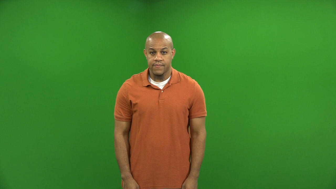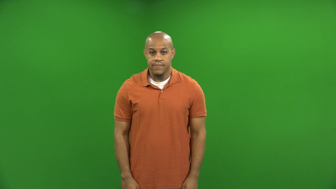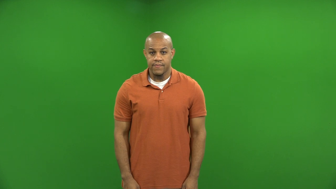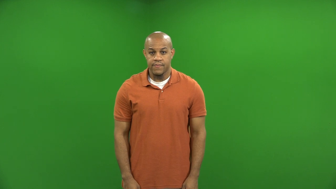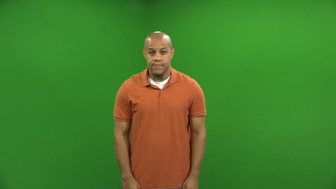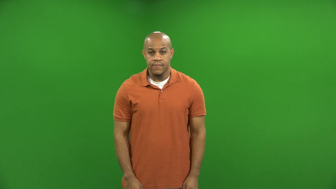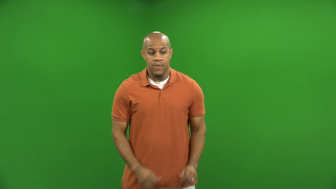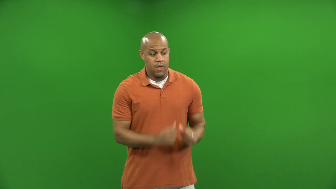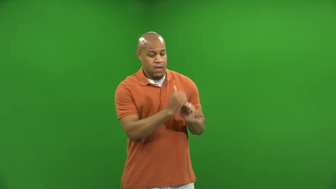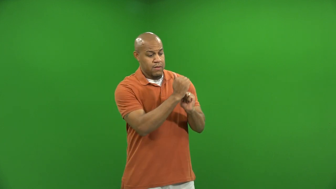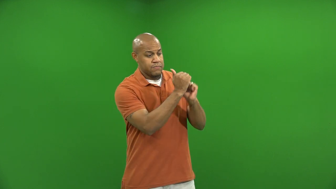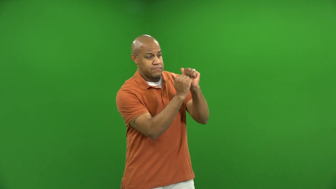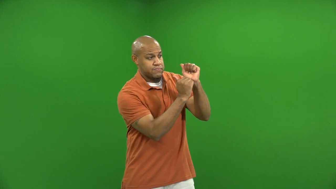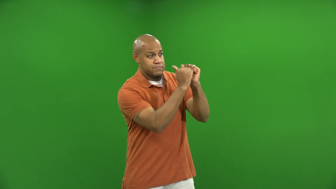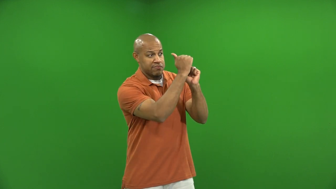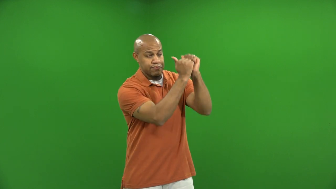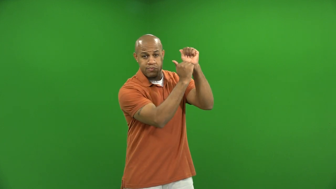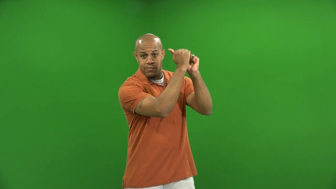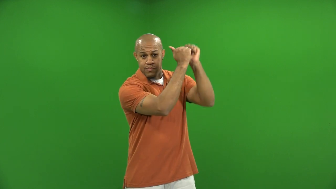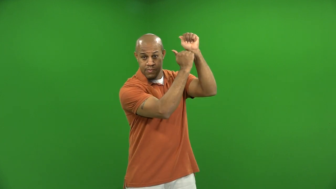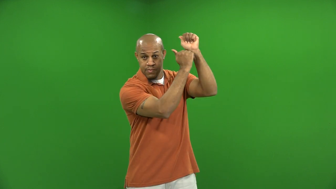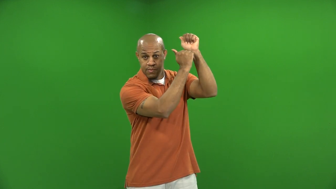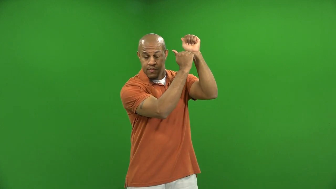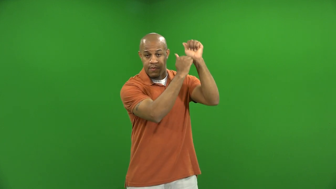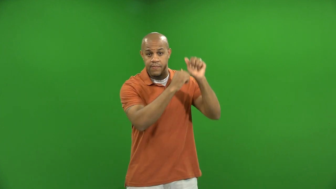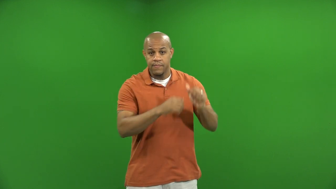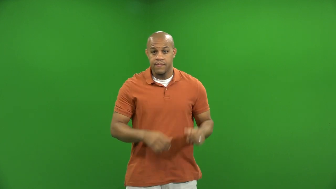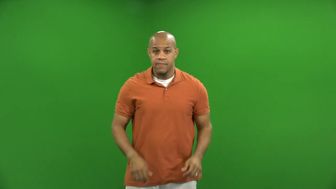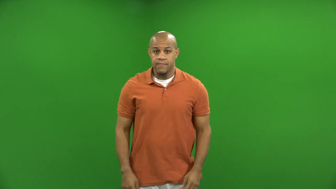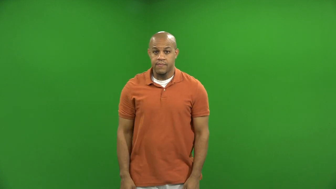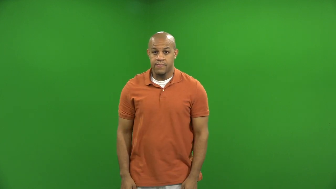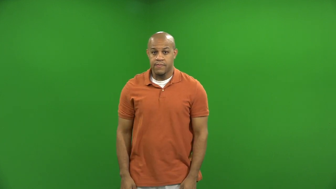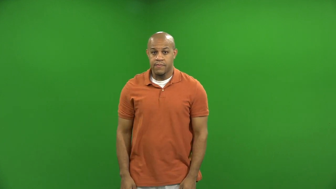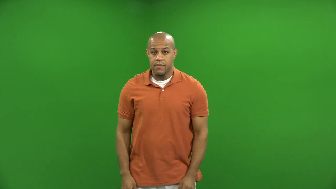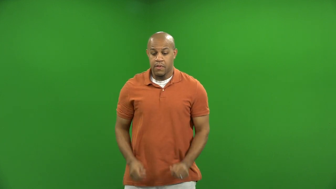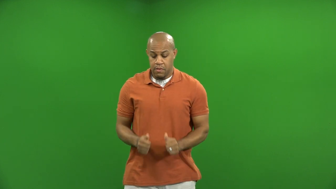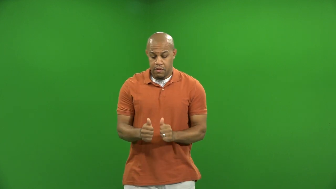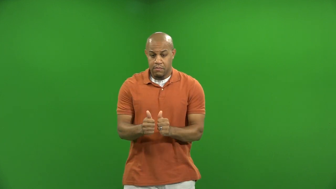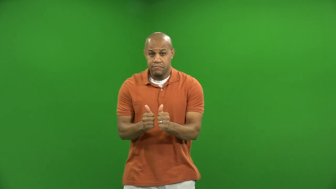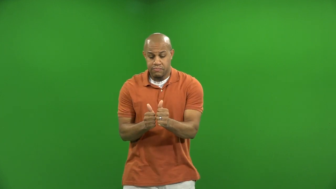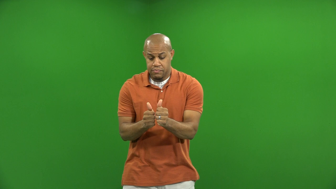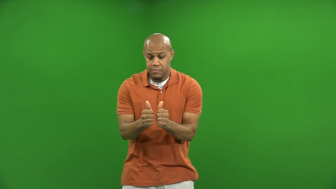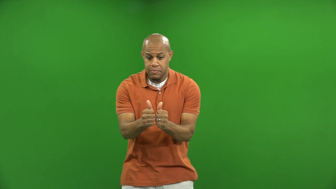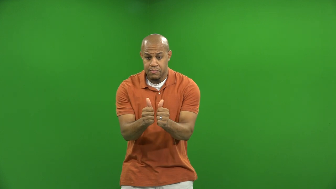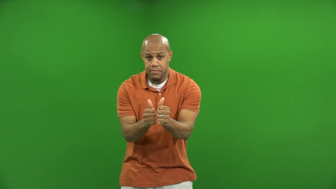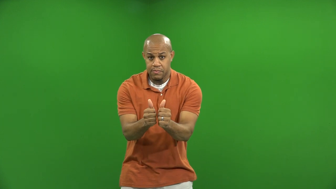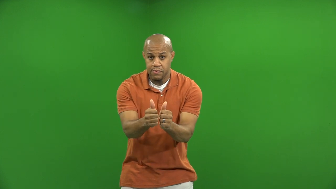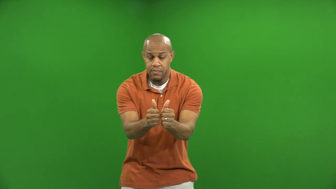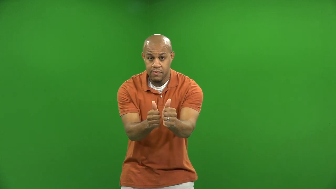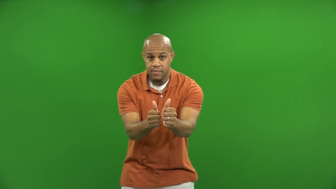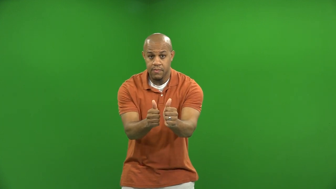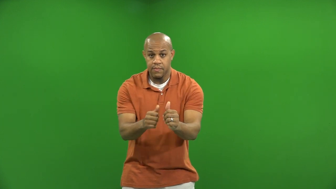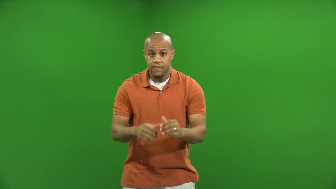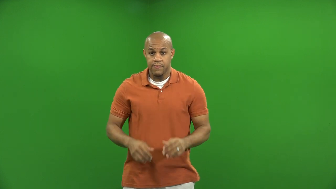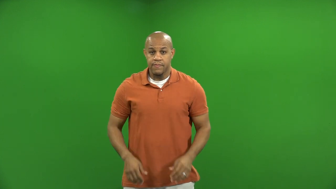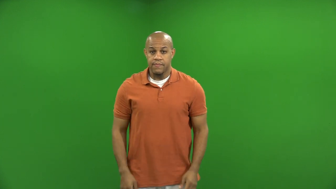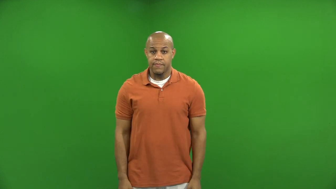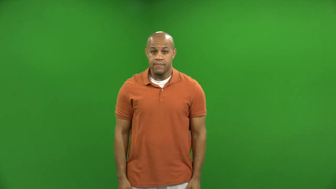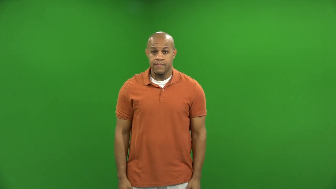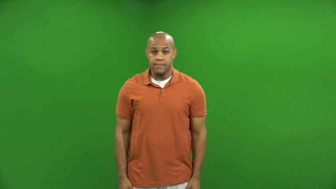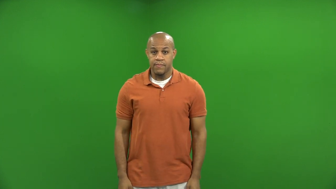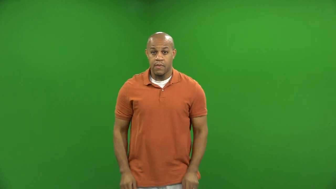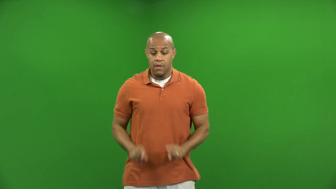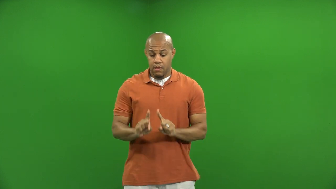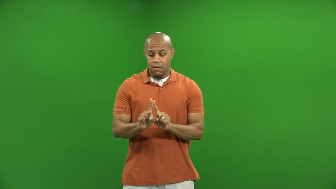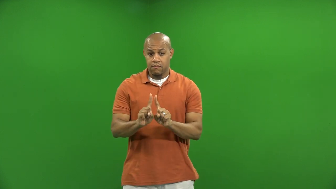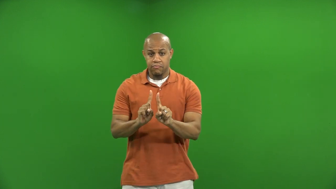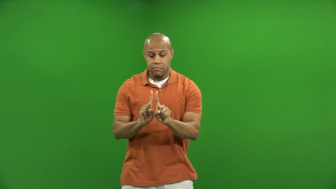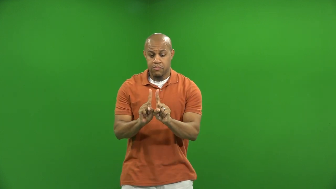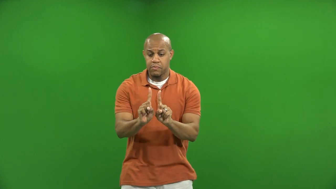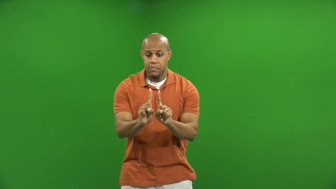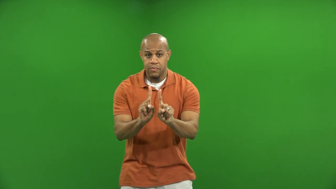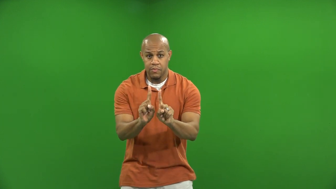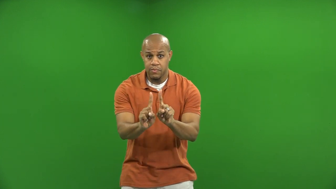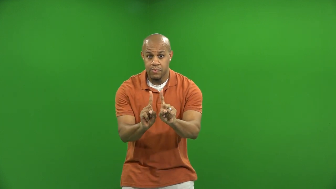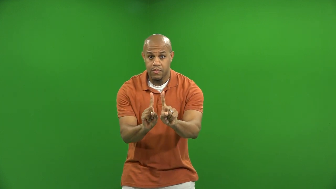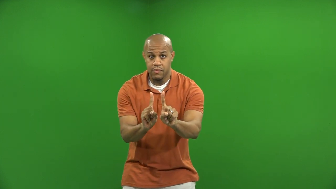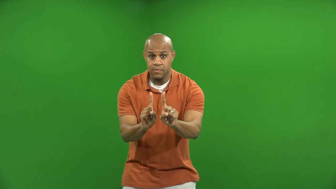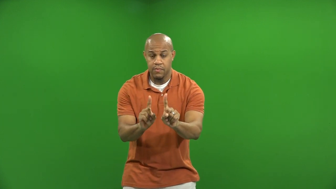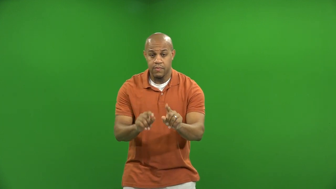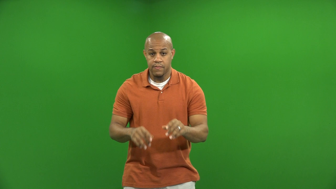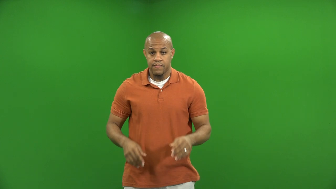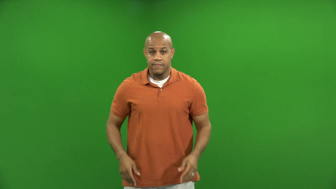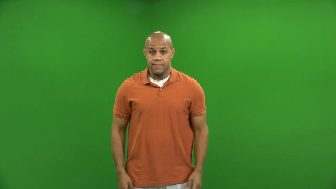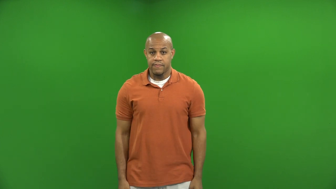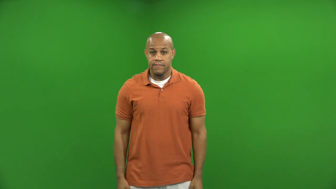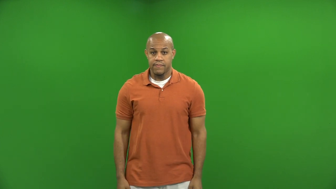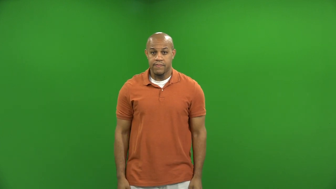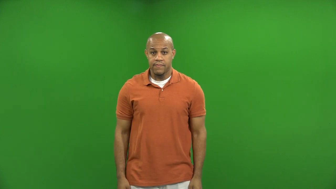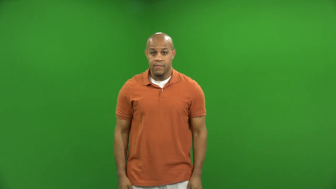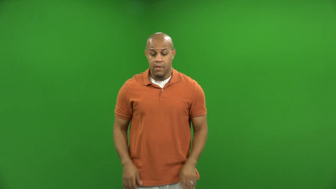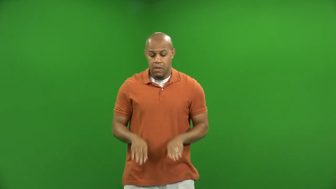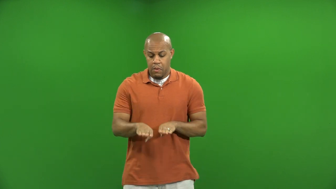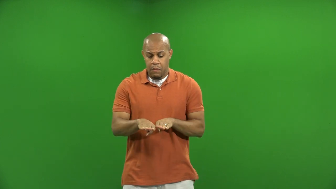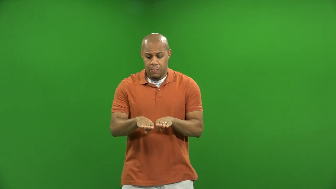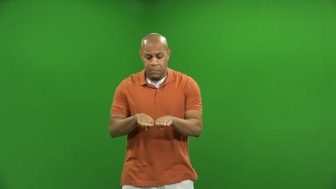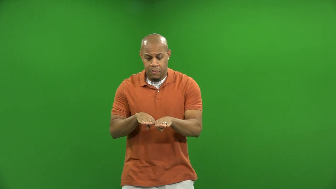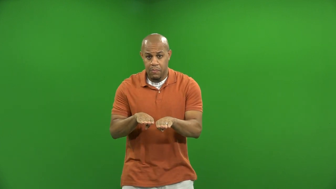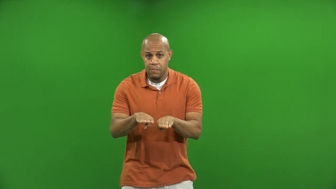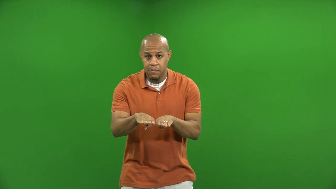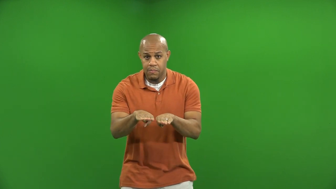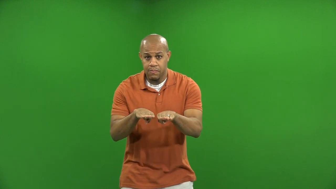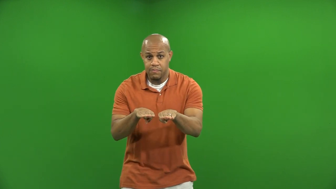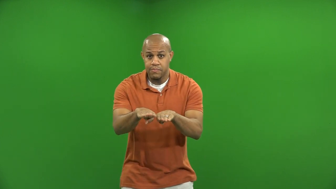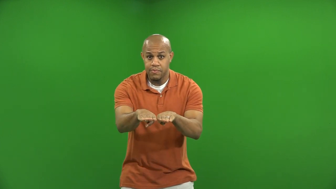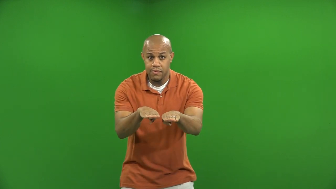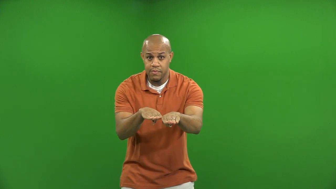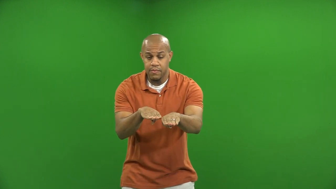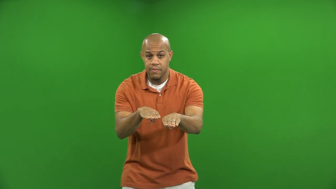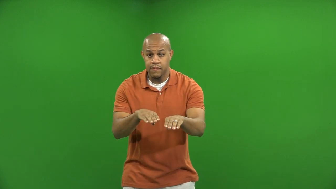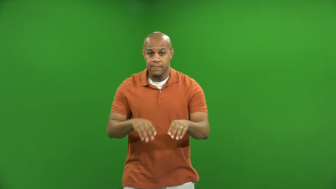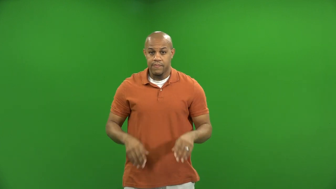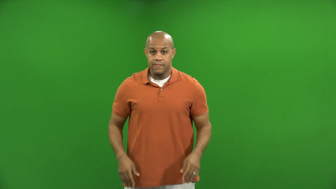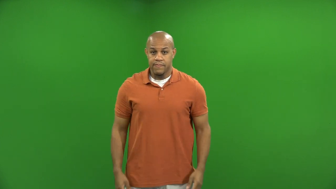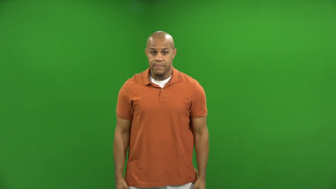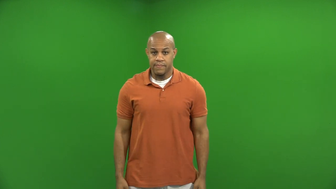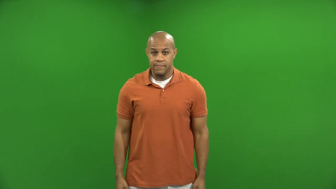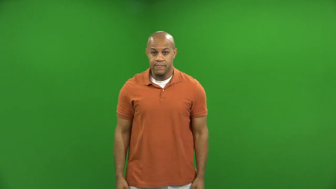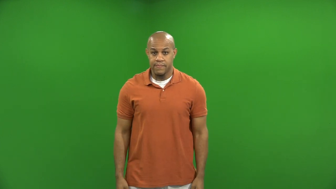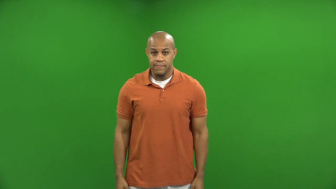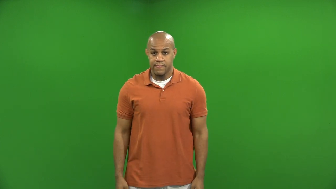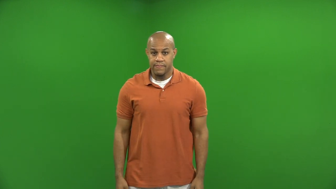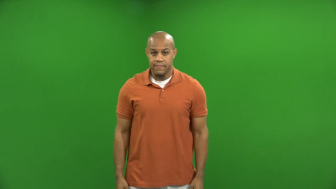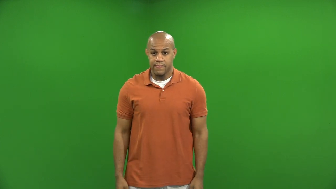Lead changes hands several times in game